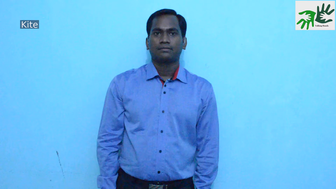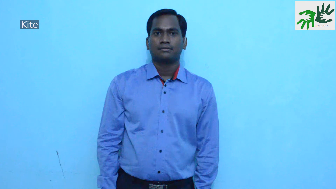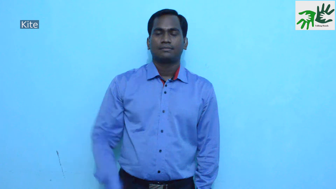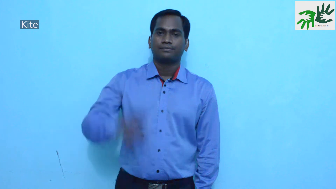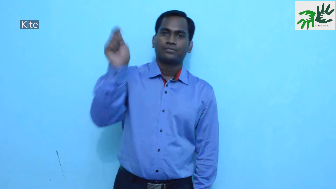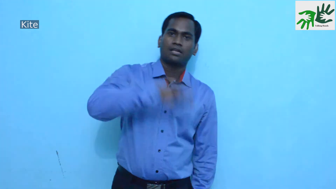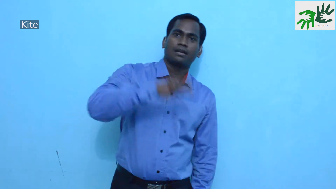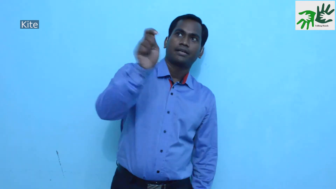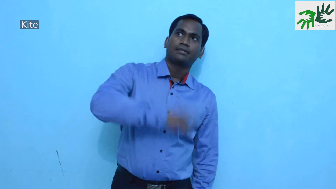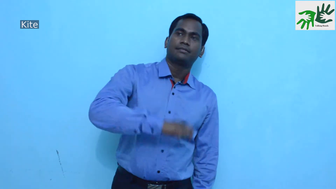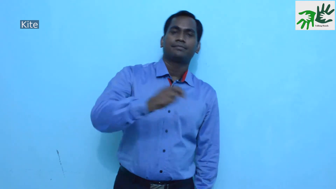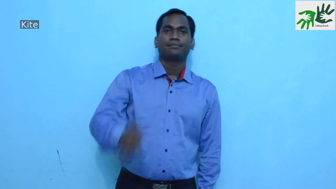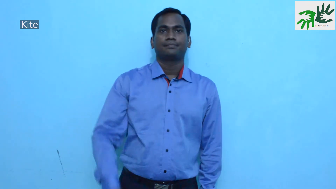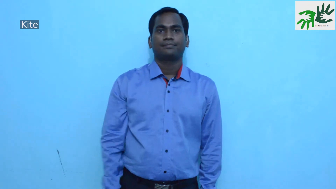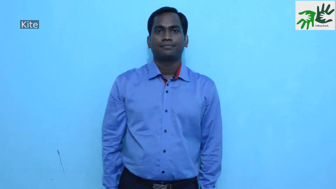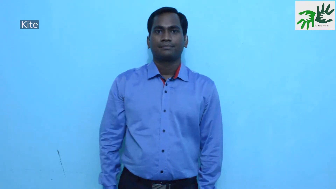Kite